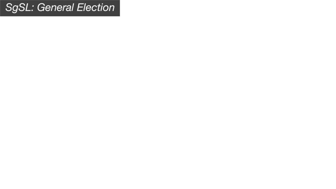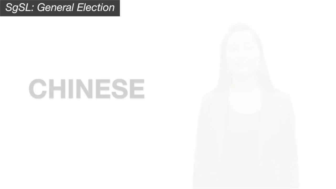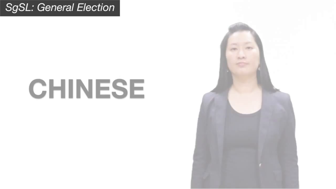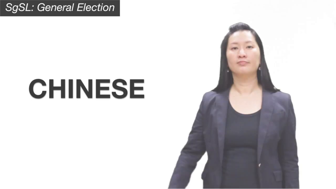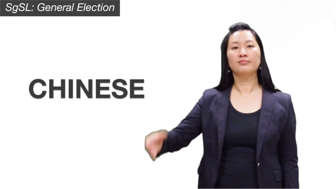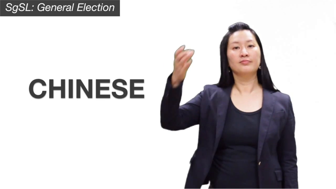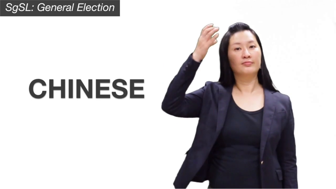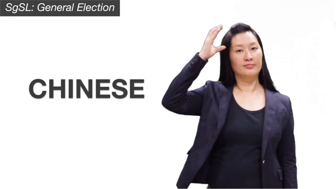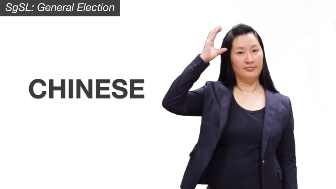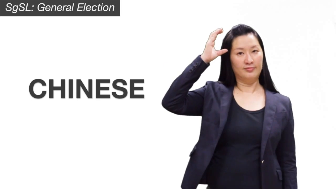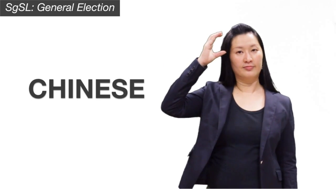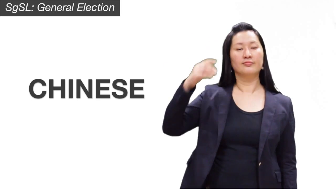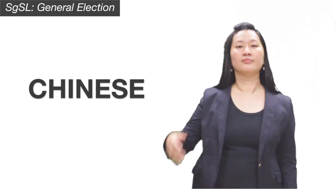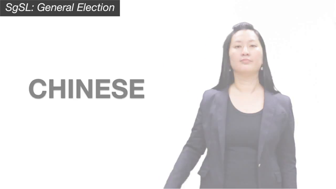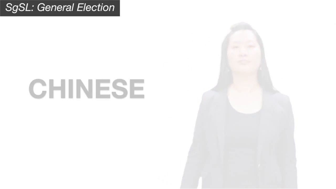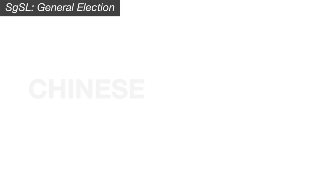Chinese